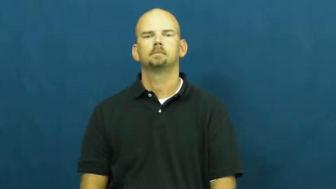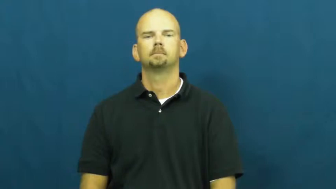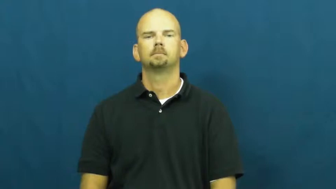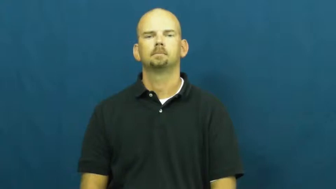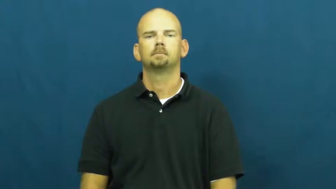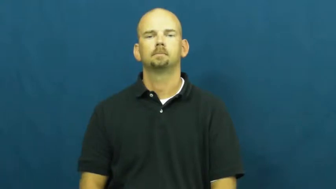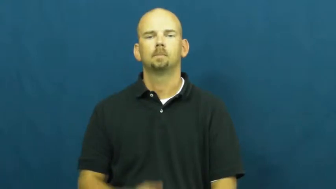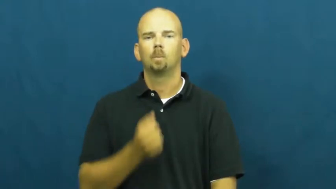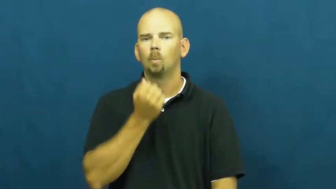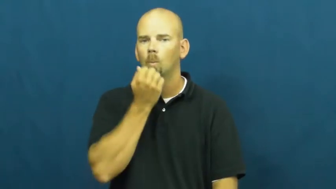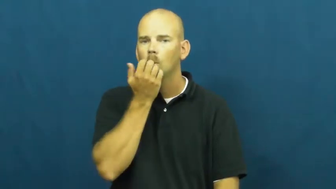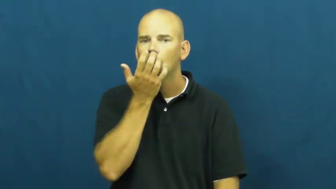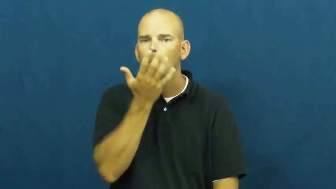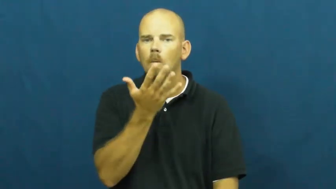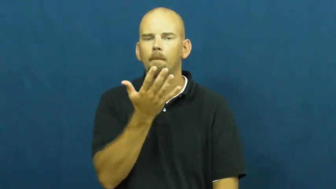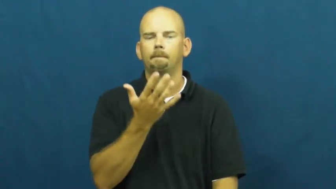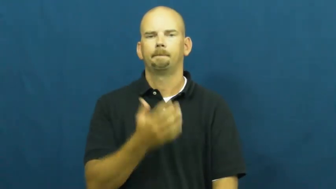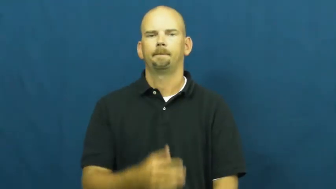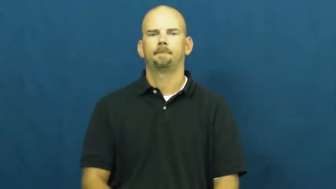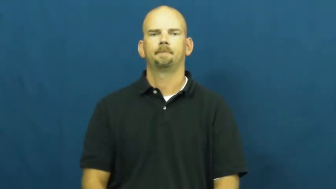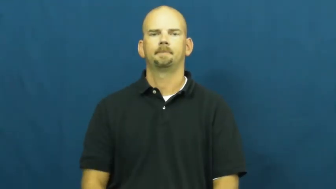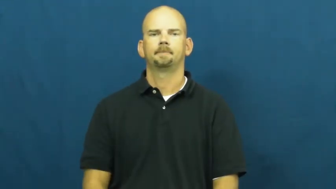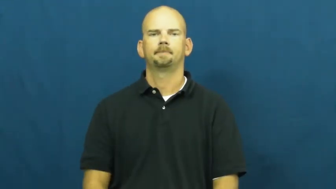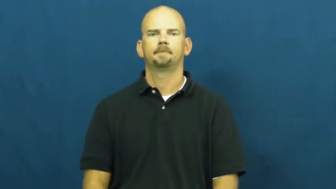warm